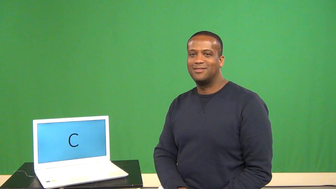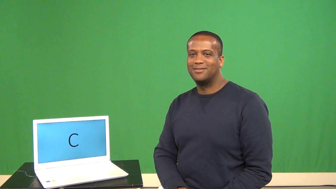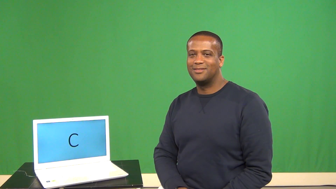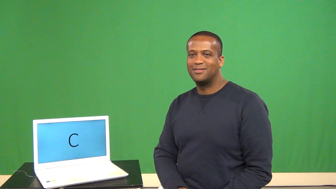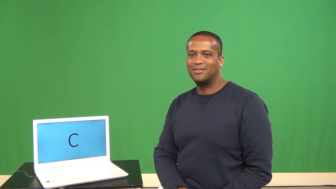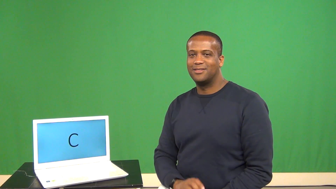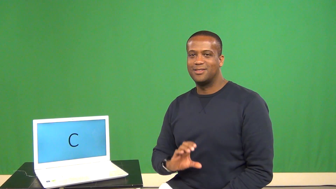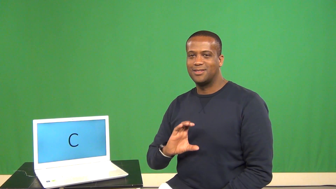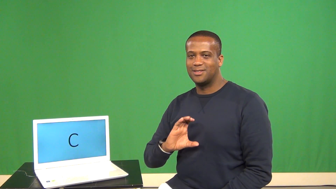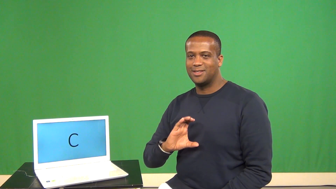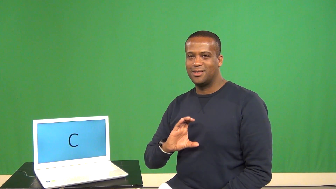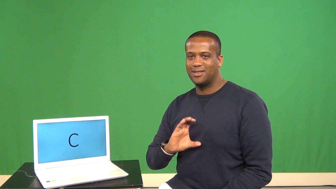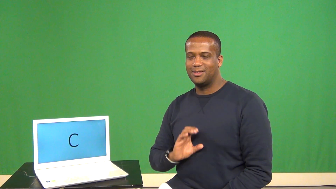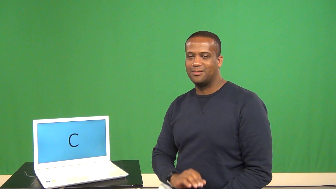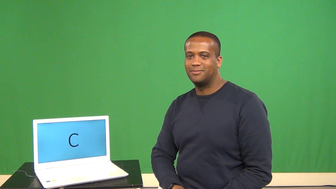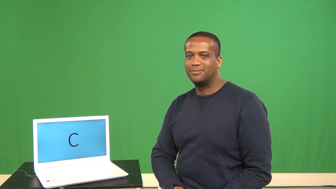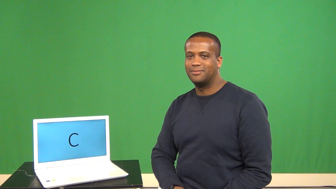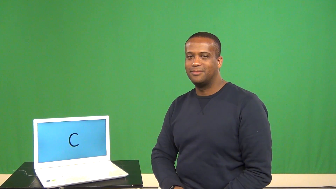letterc